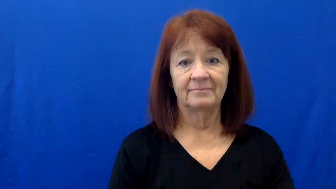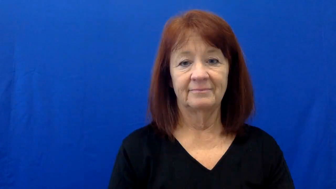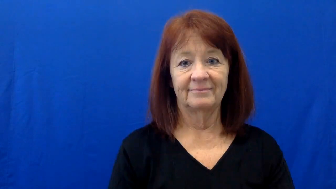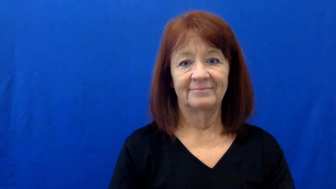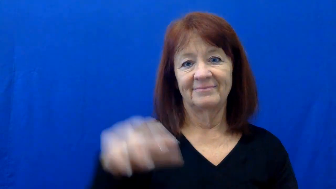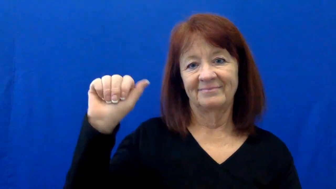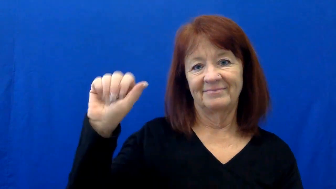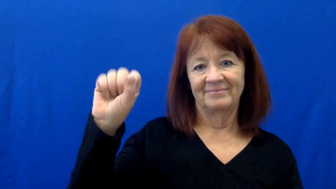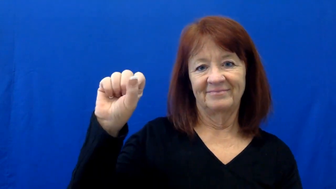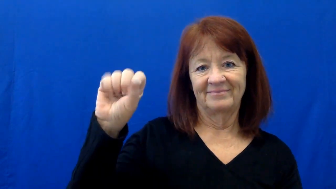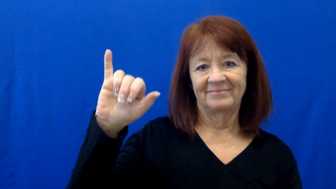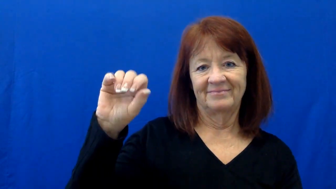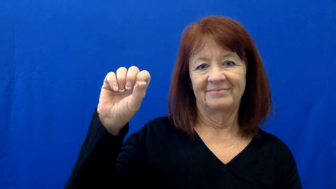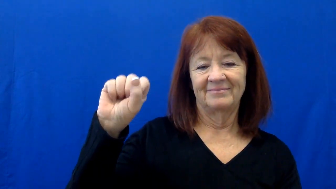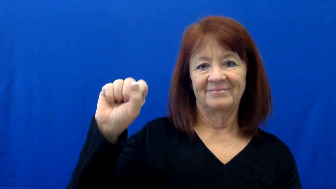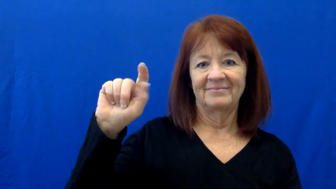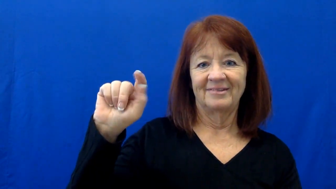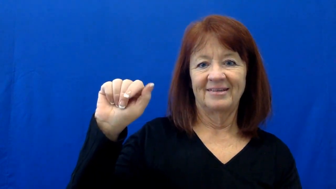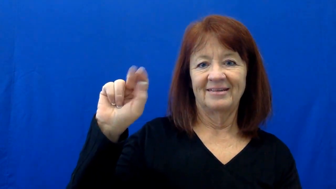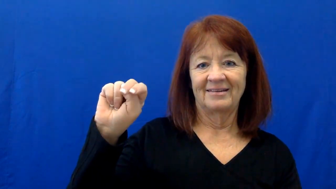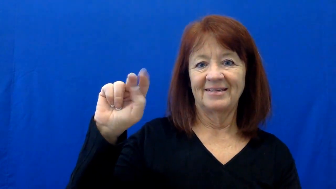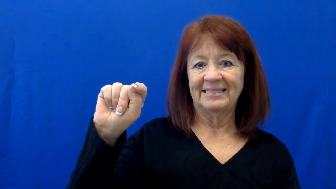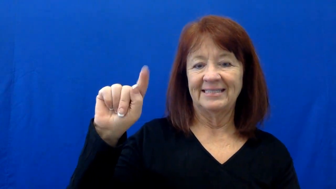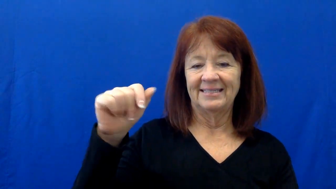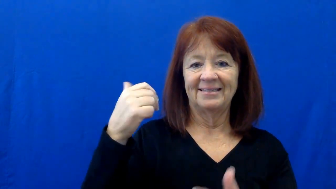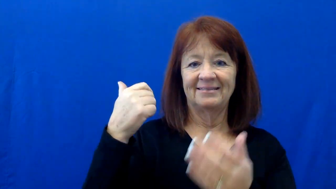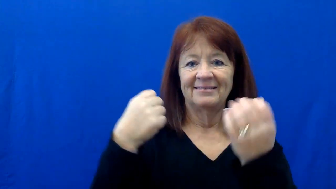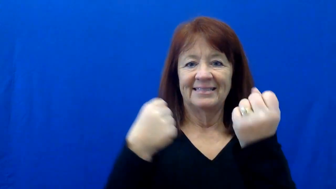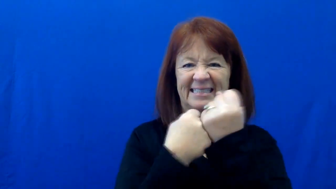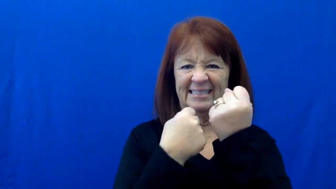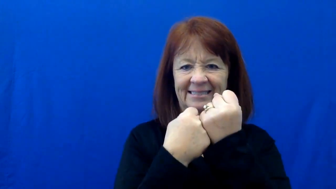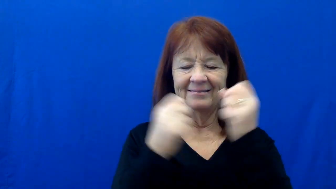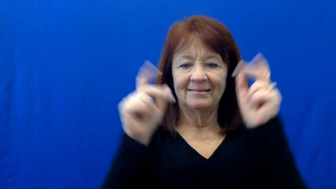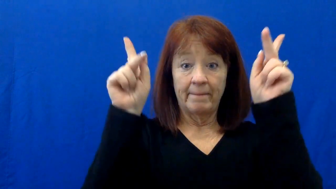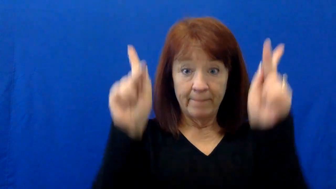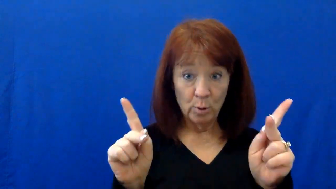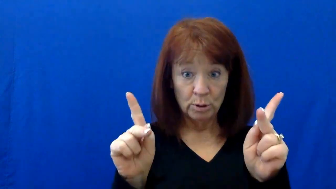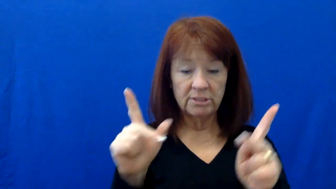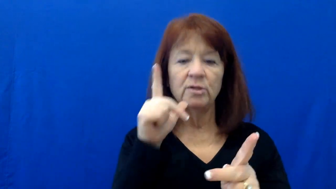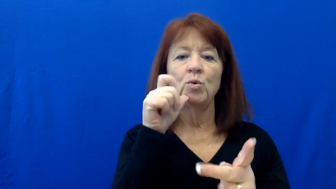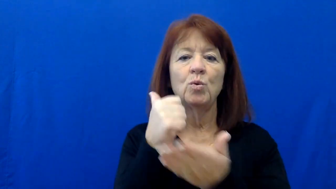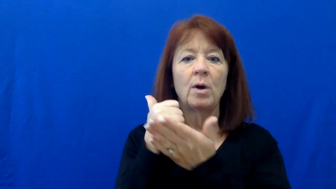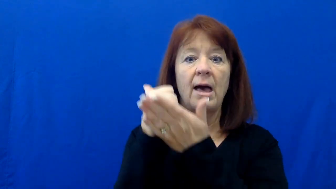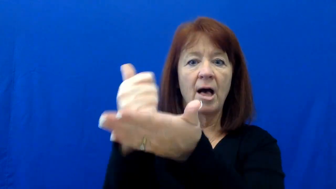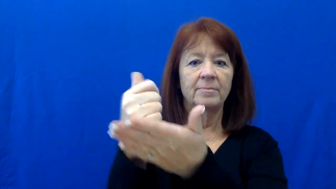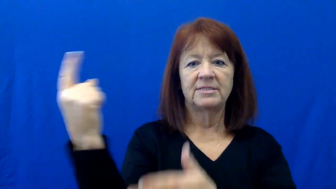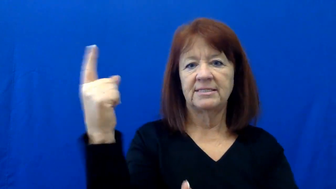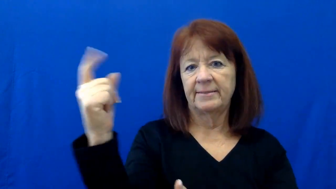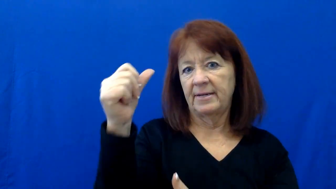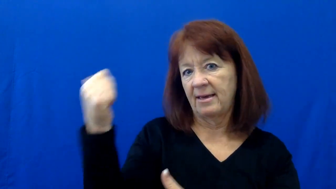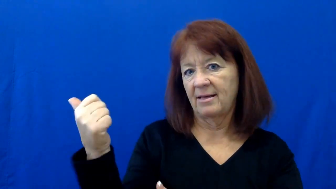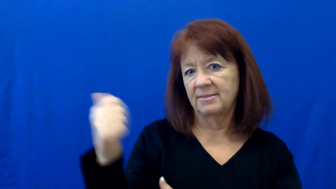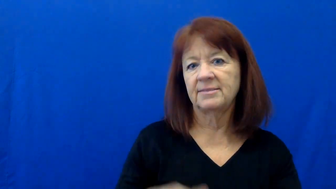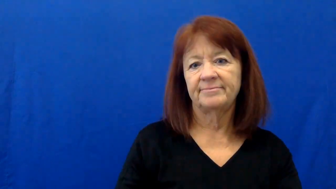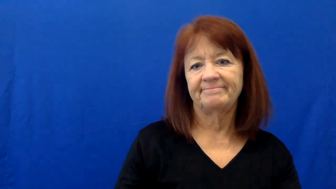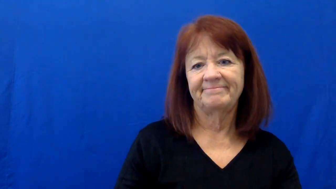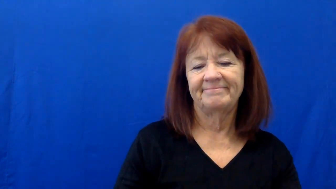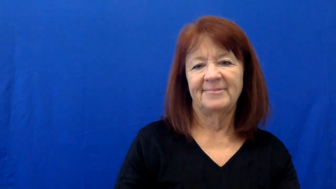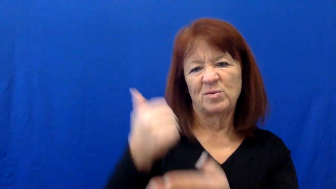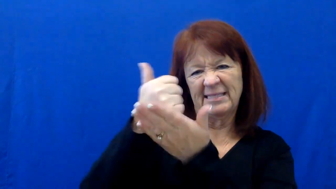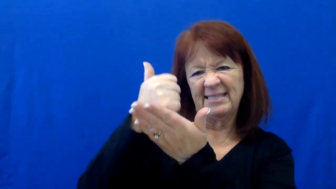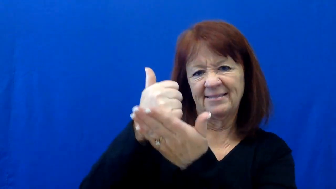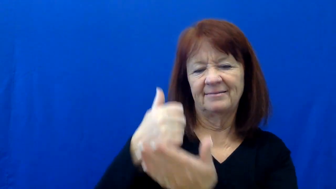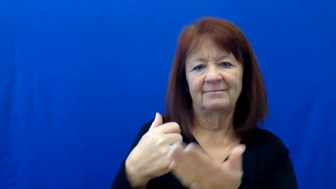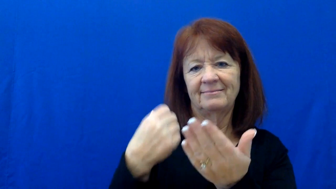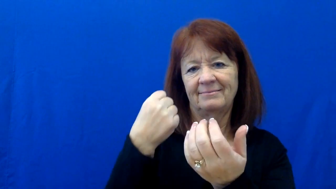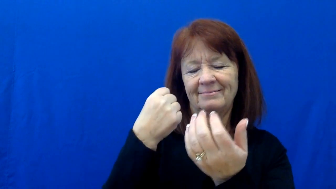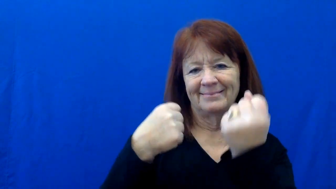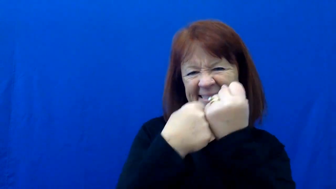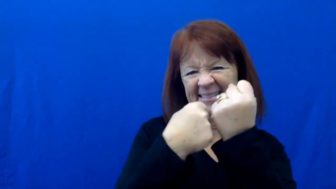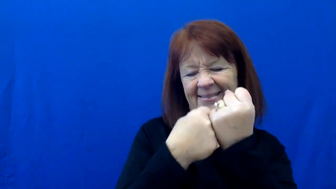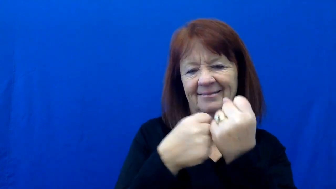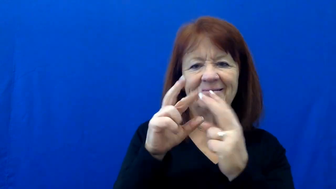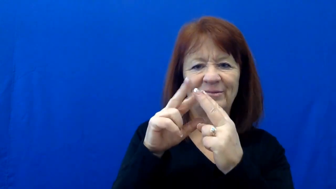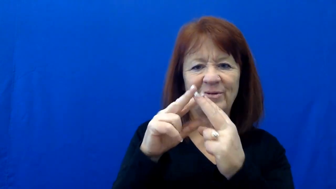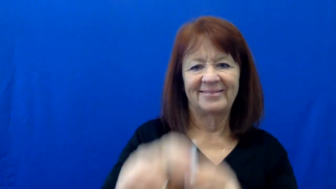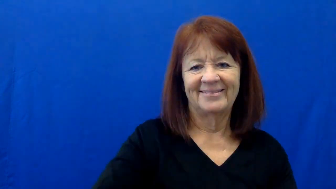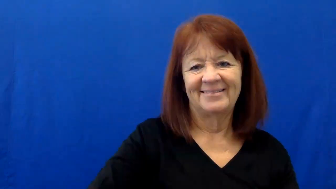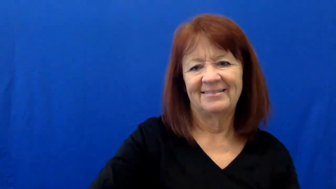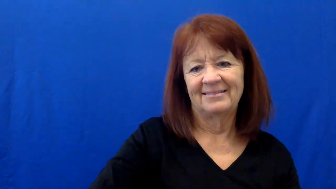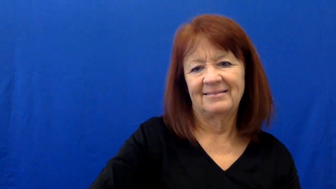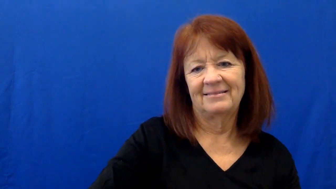assistant